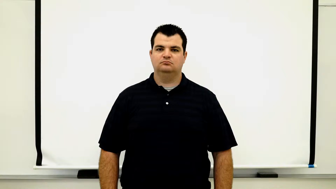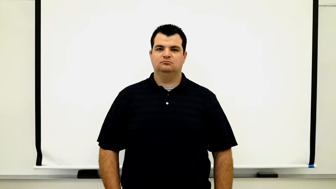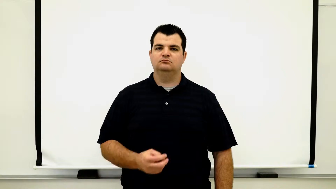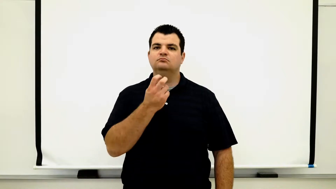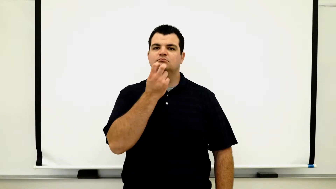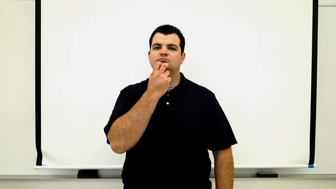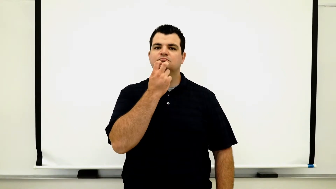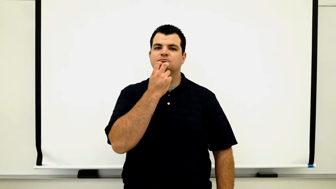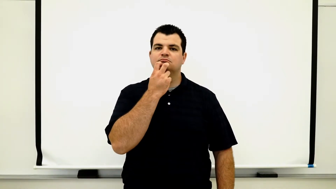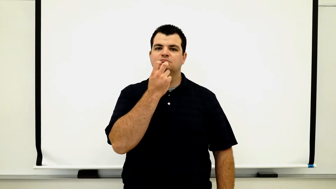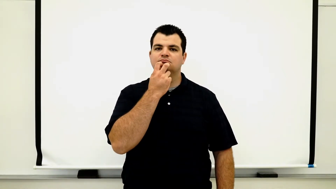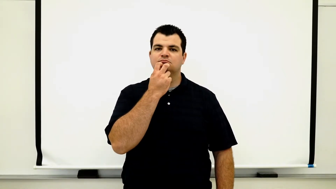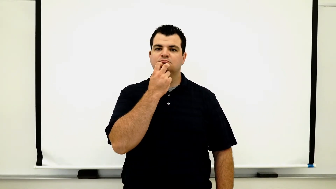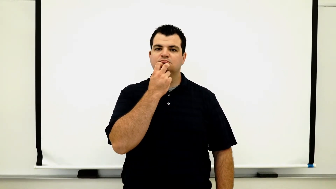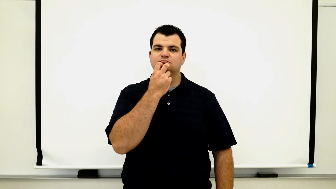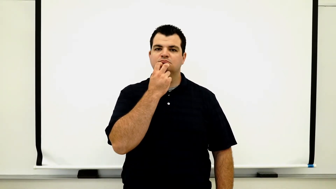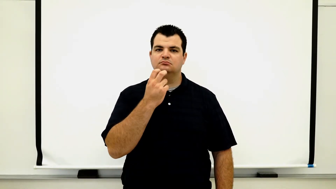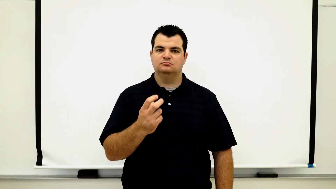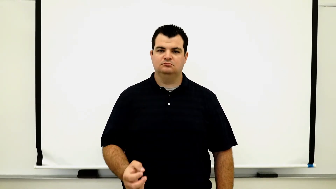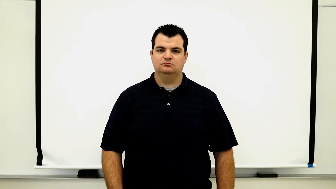Referee